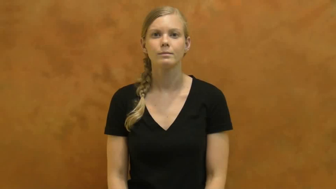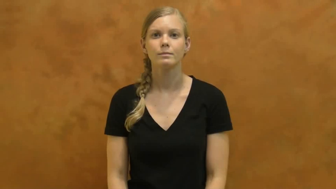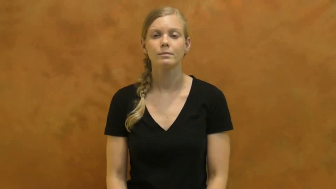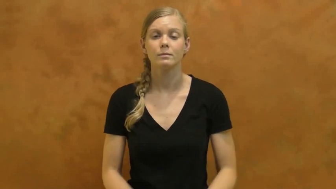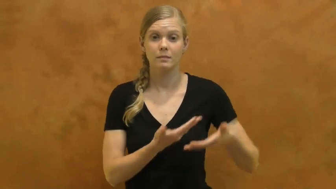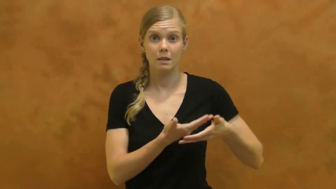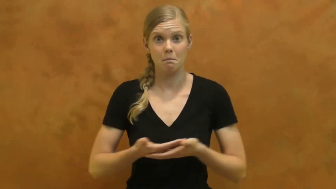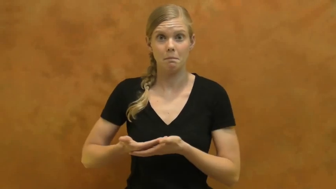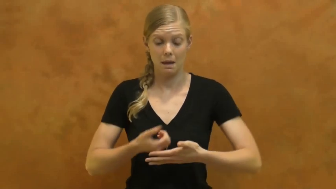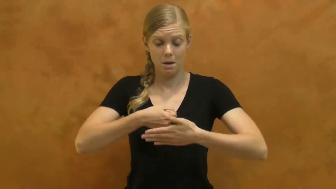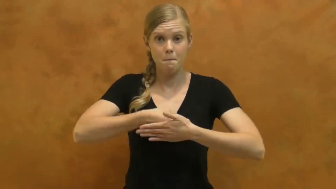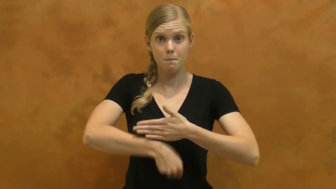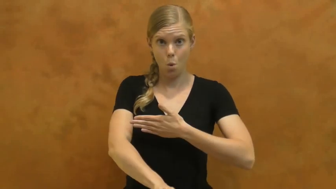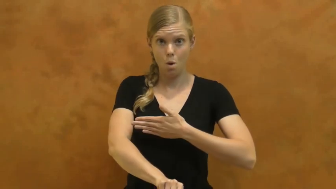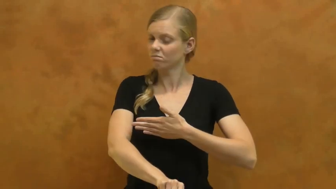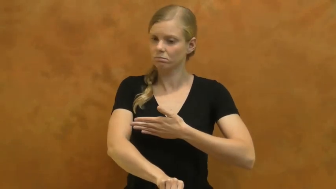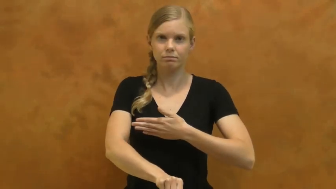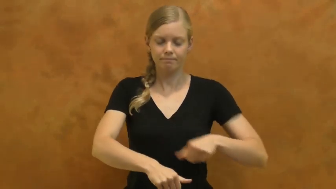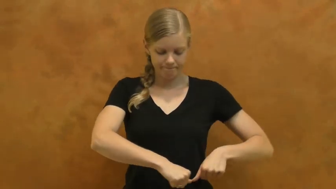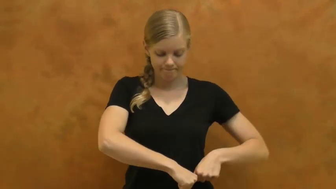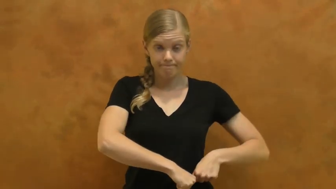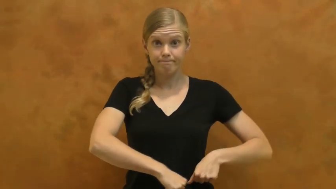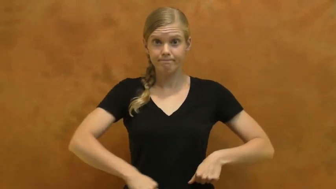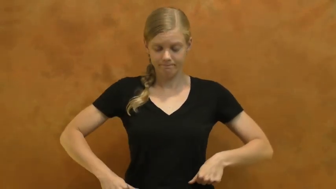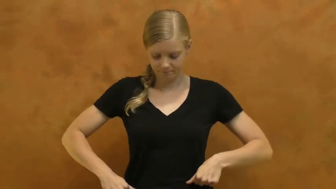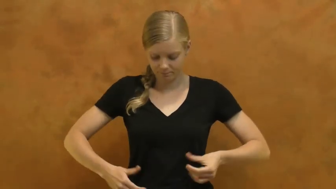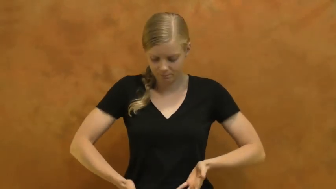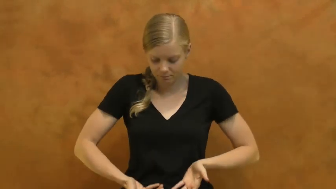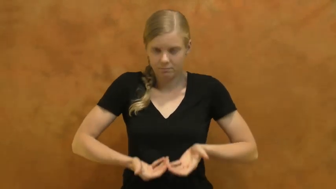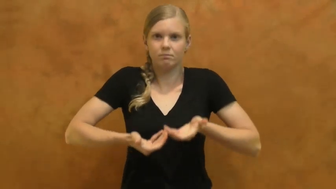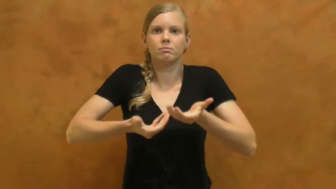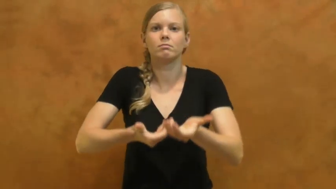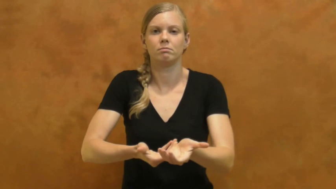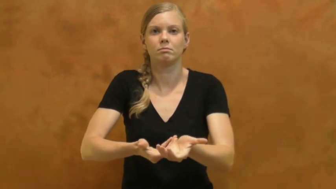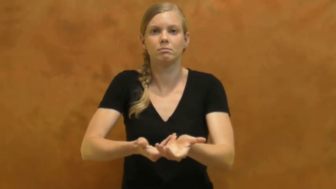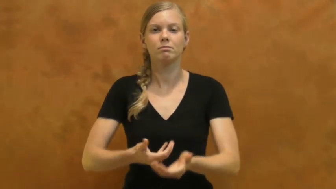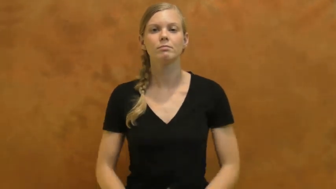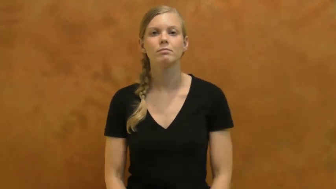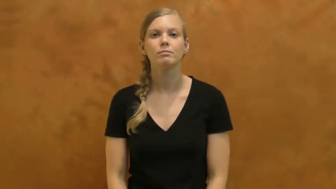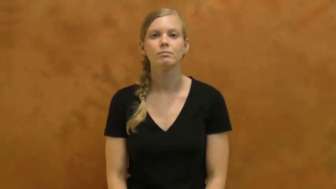caesarean section